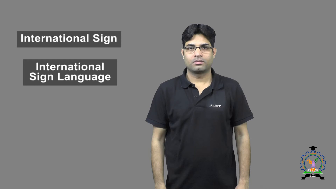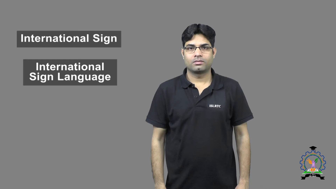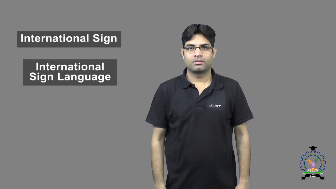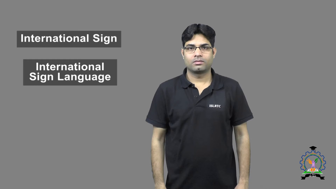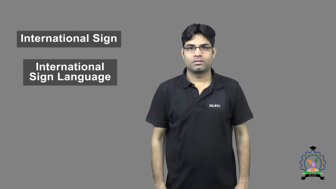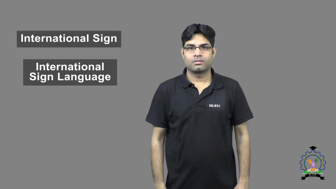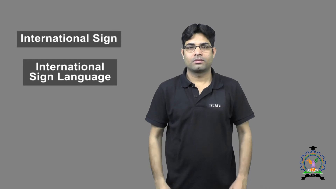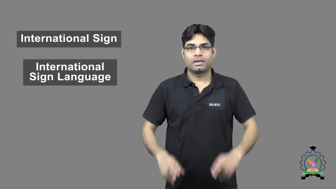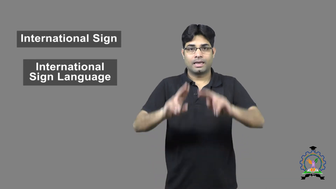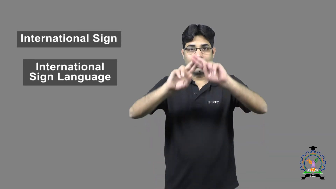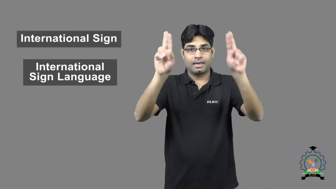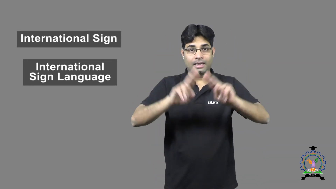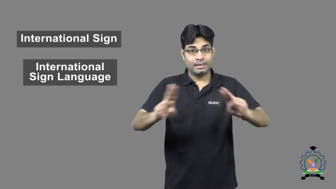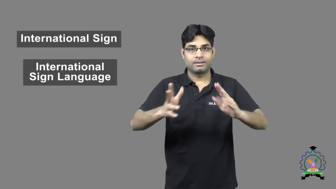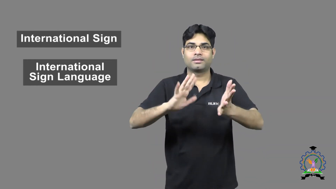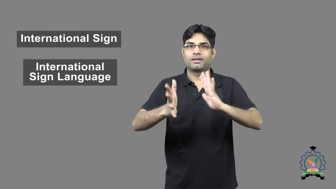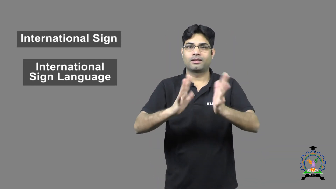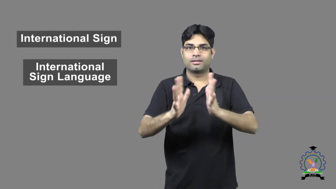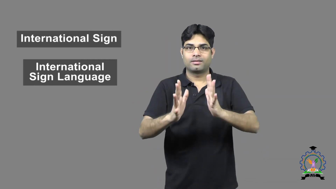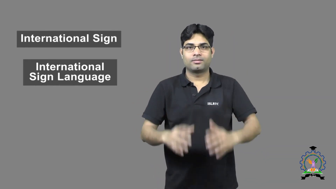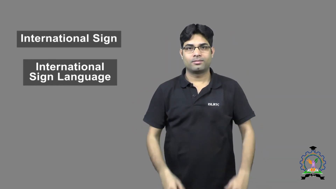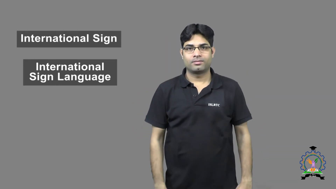International Sign, International Sign Language